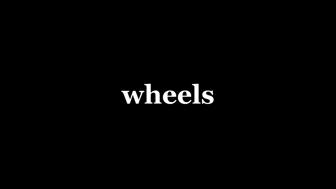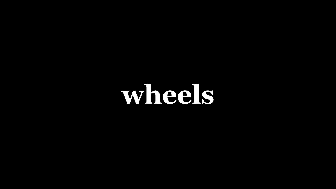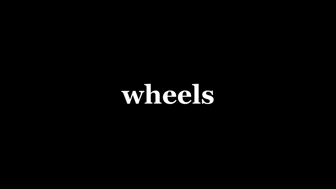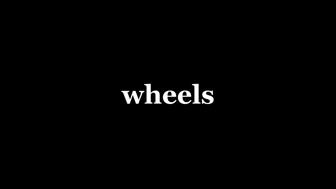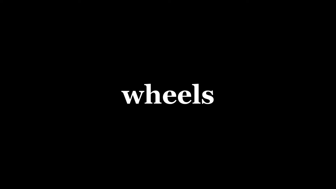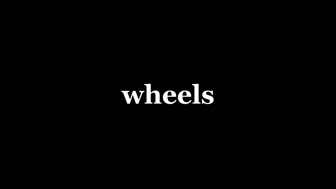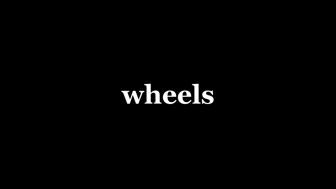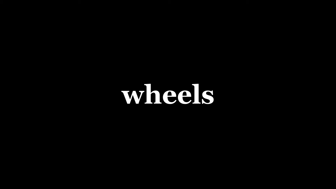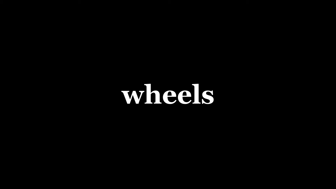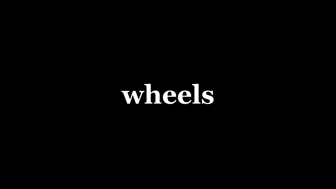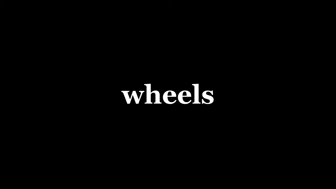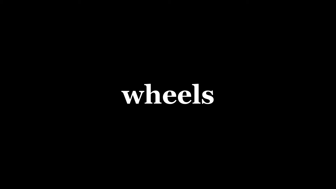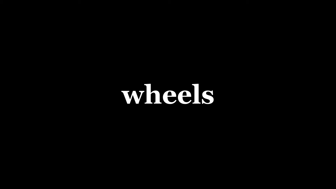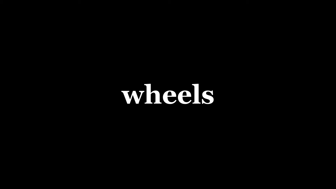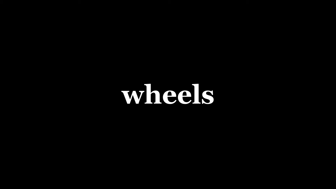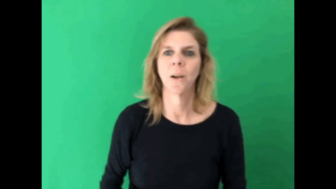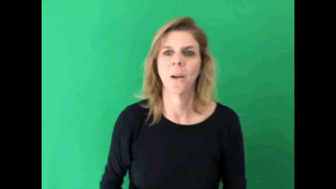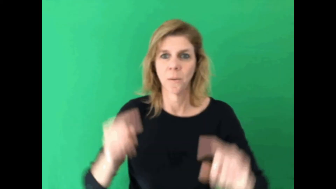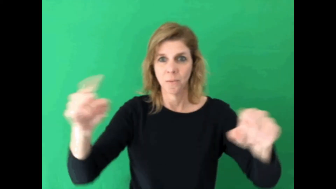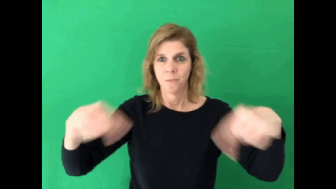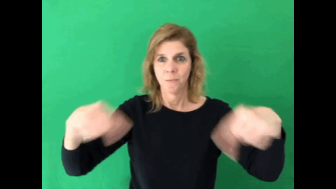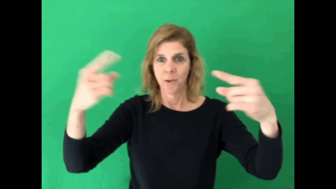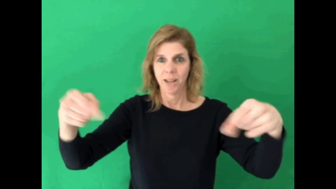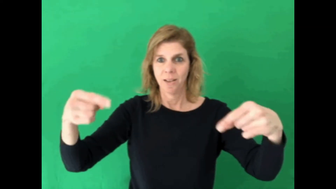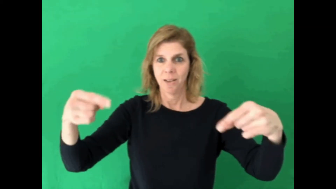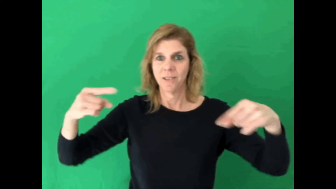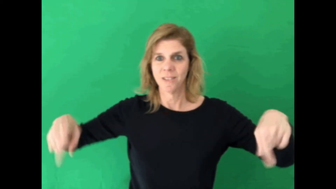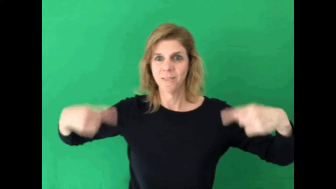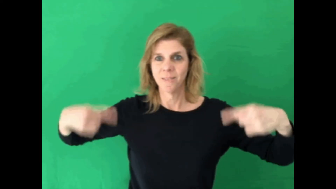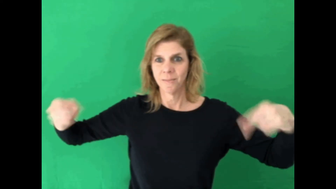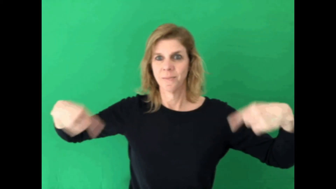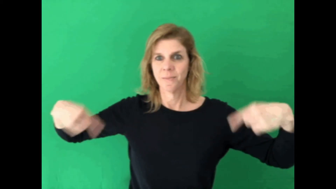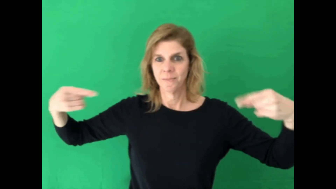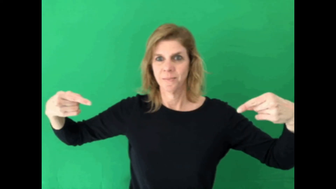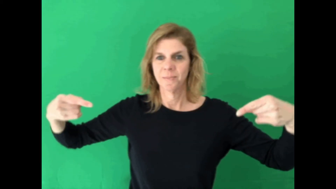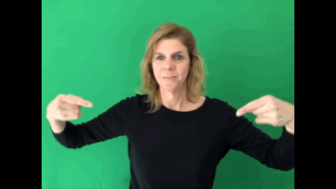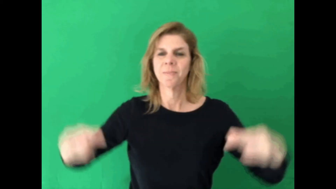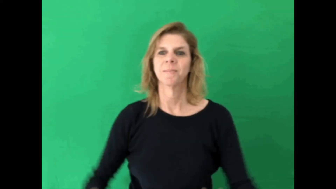Wheels